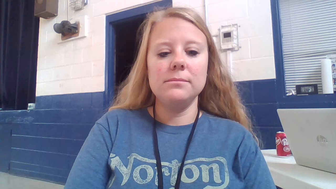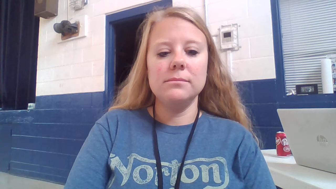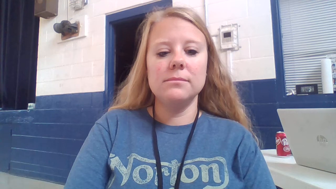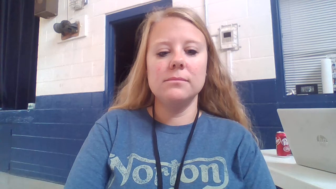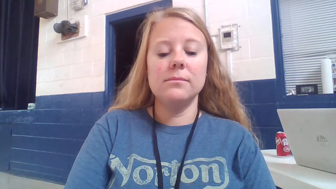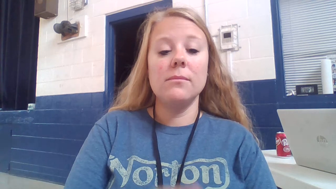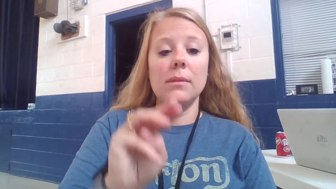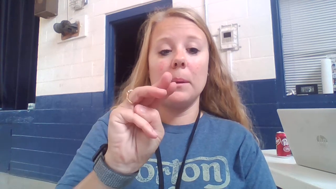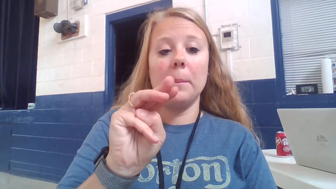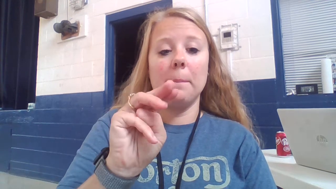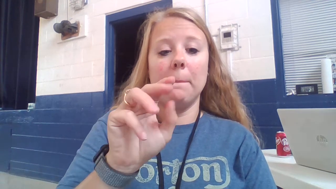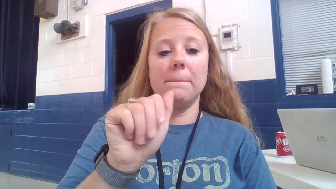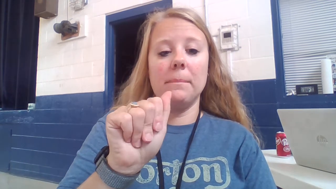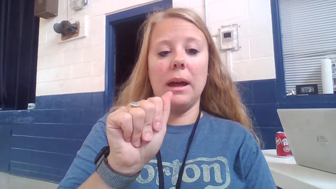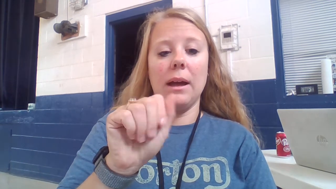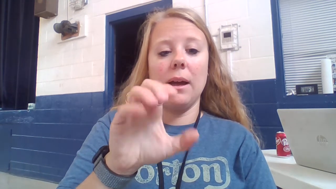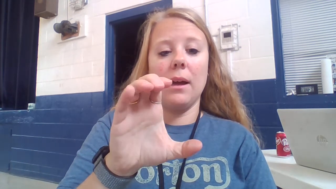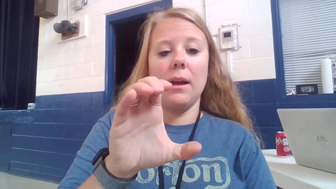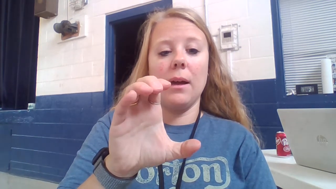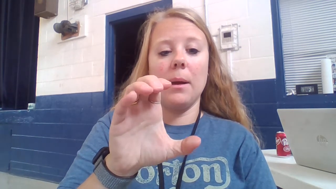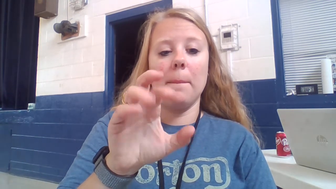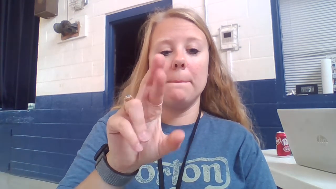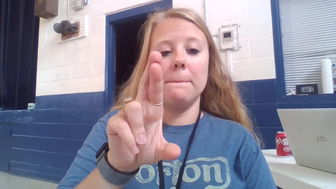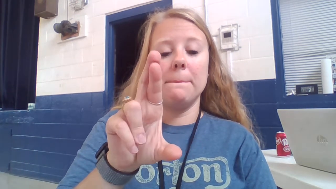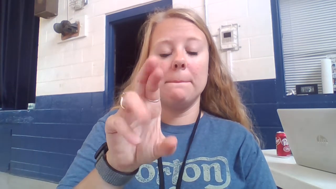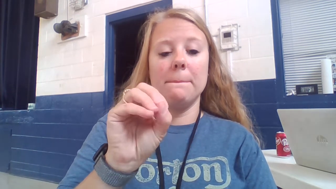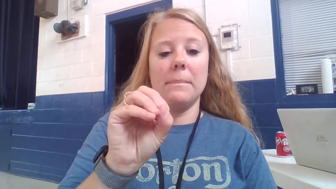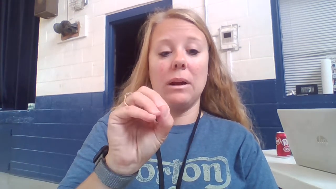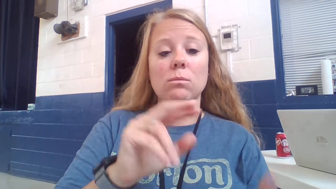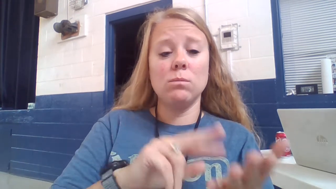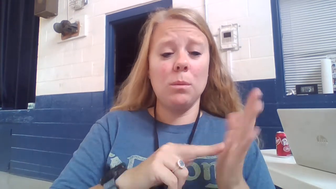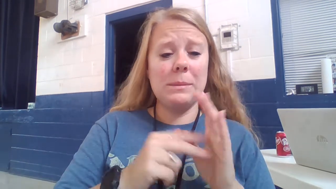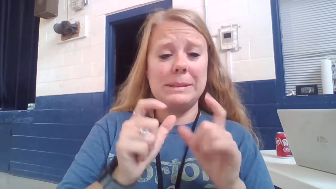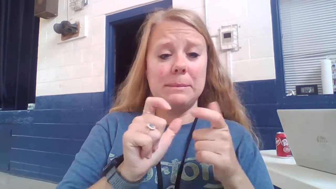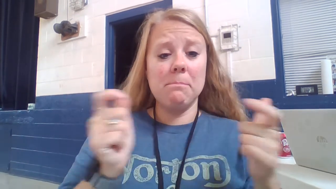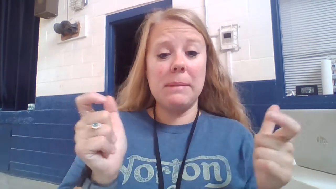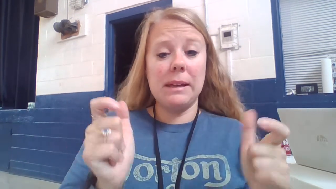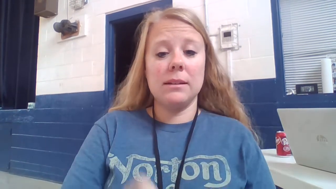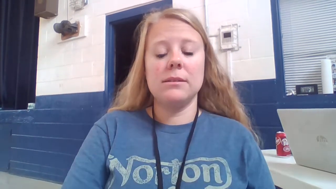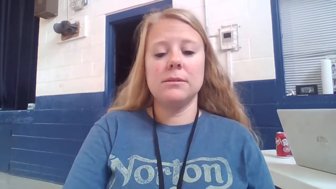Macro